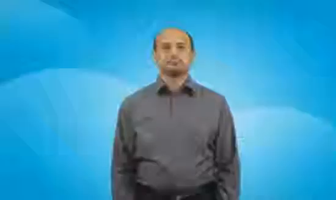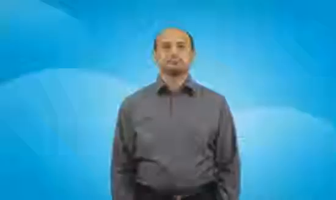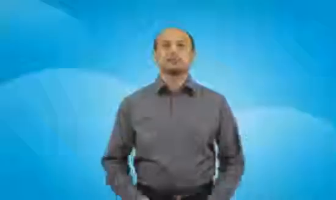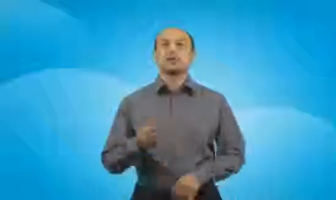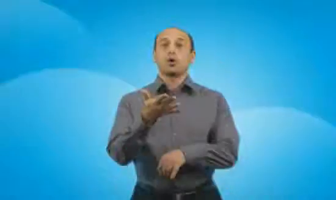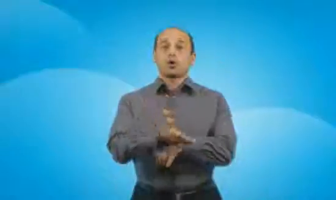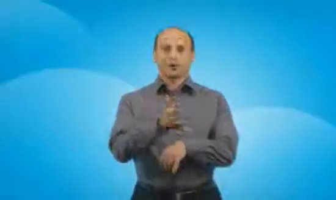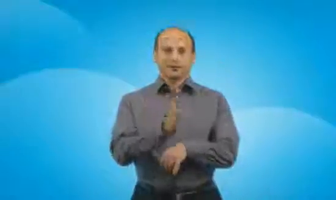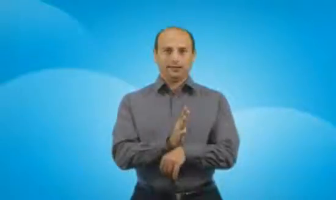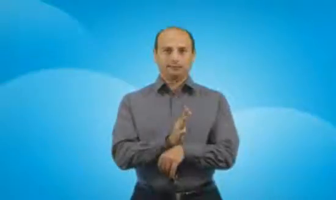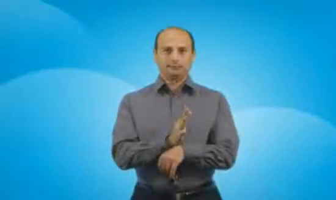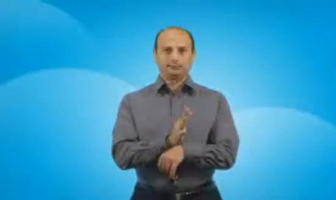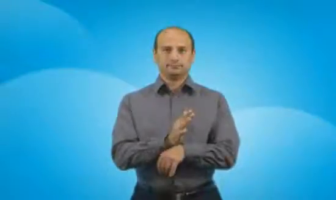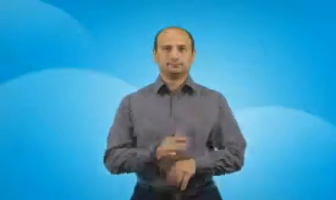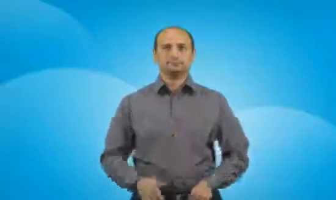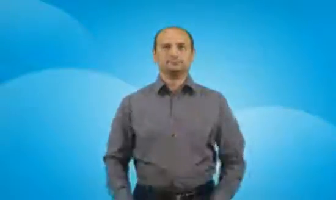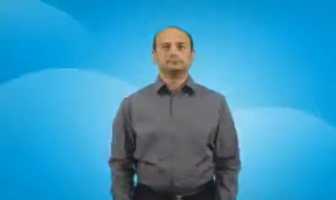5 weeks